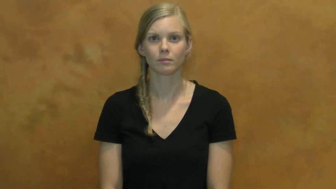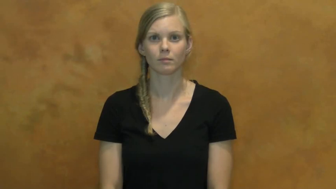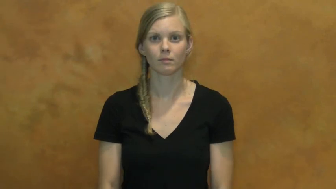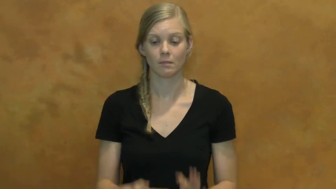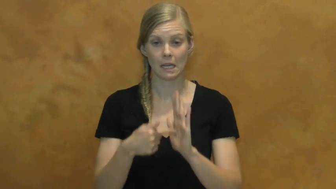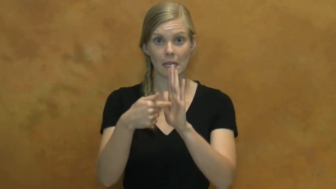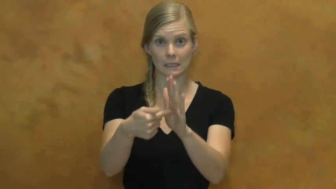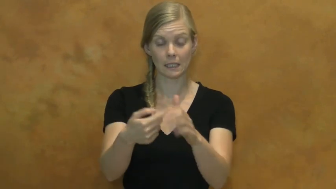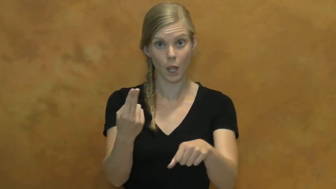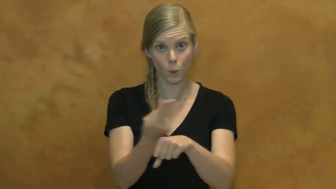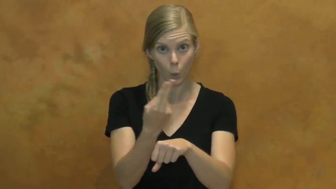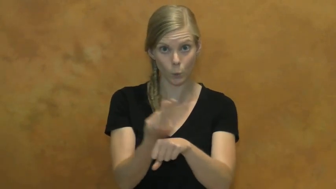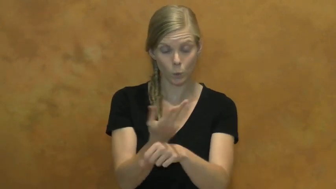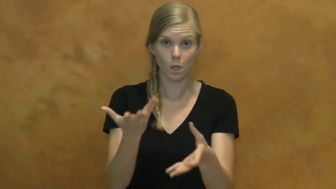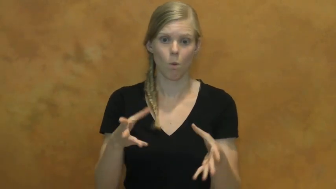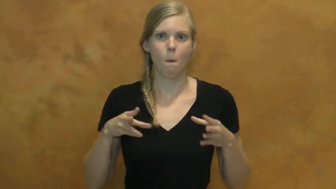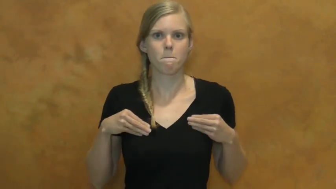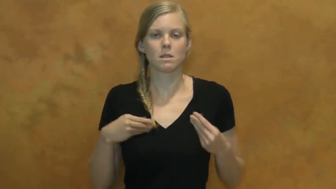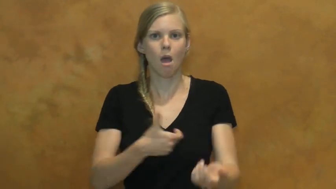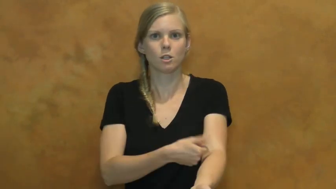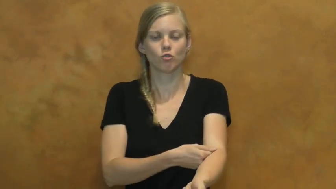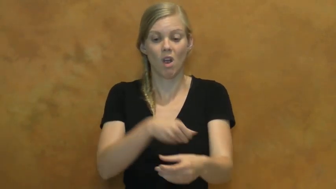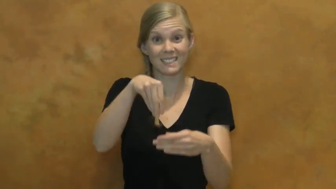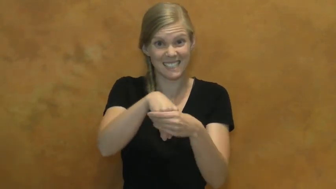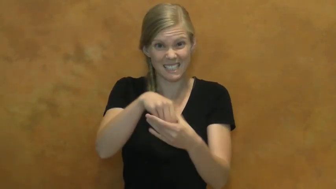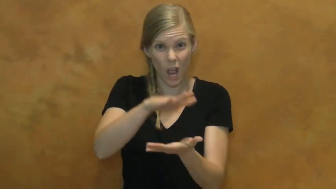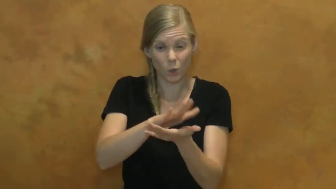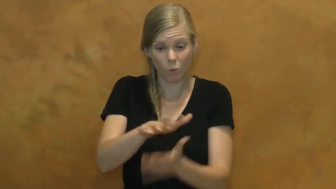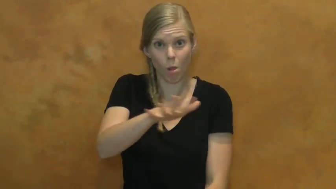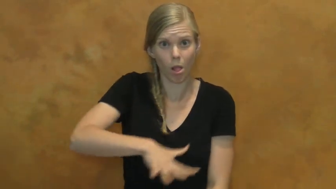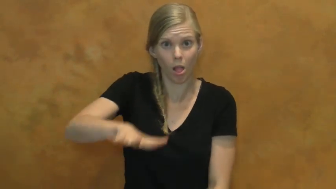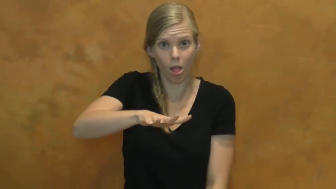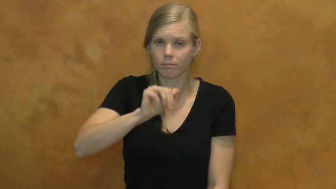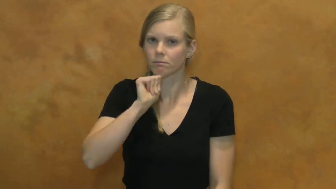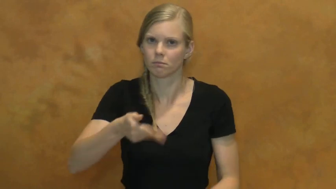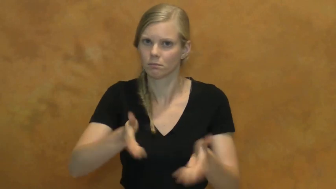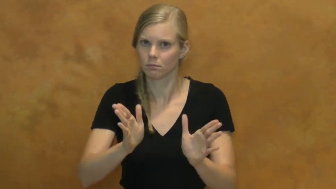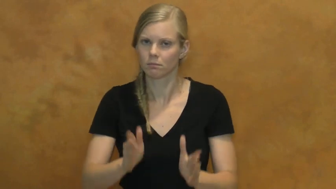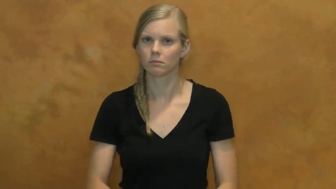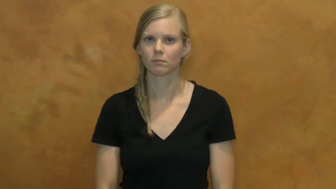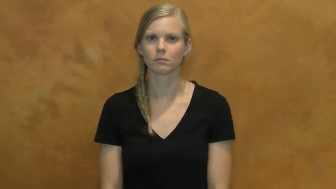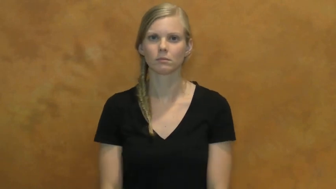Drug Free school zone